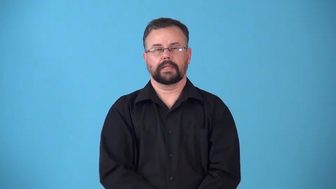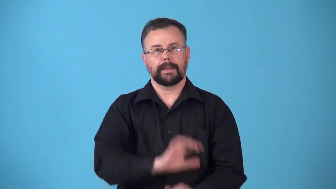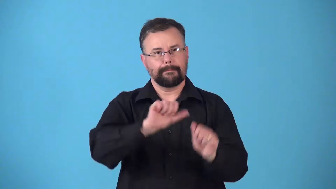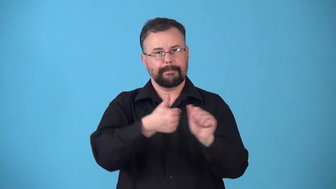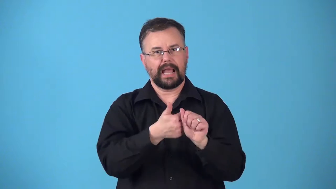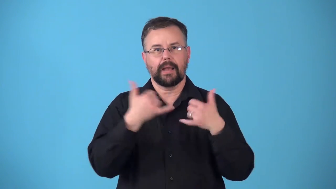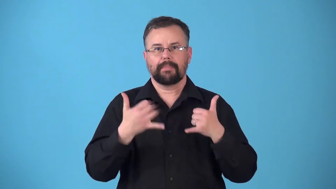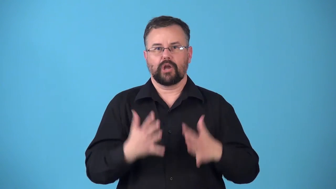reserve,substitute sports